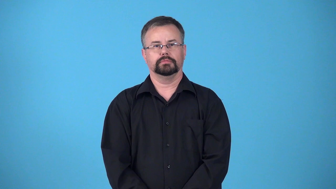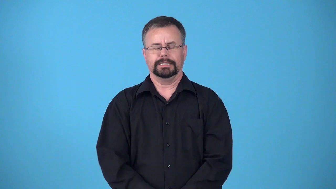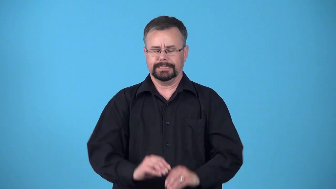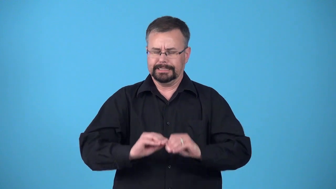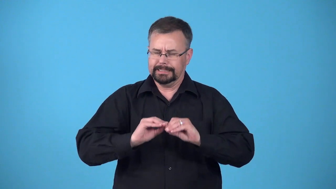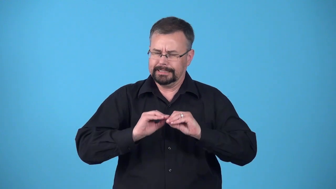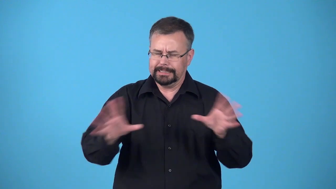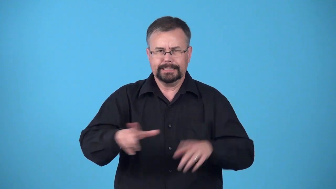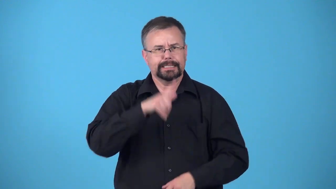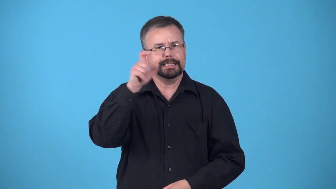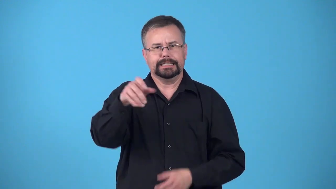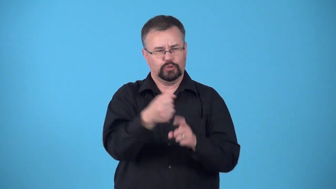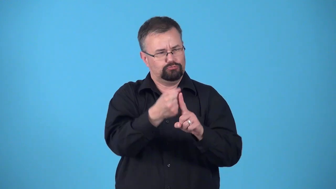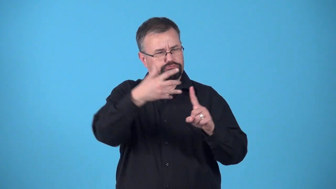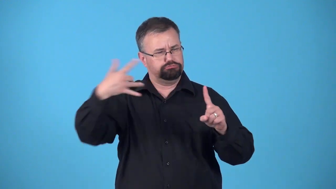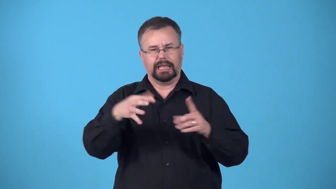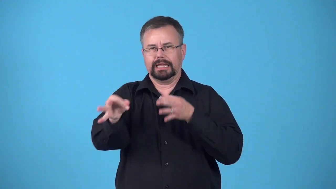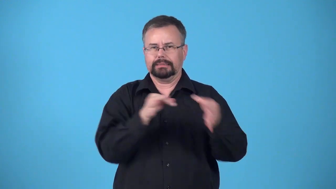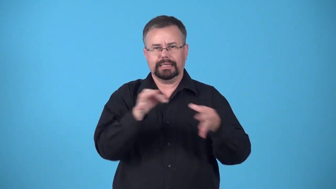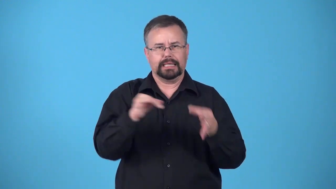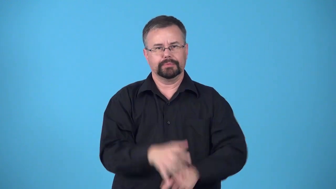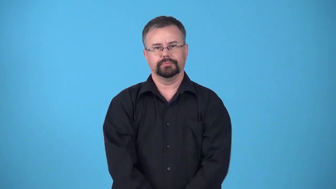taken as read